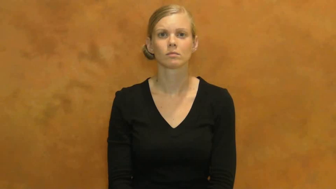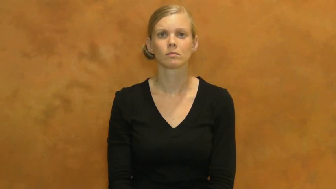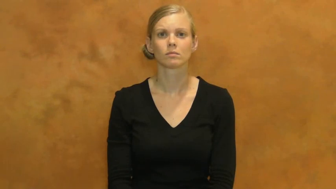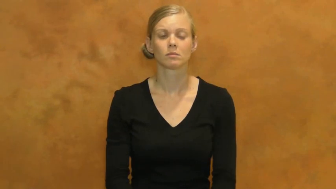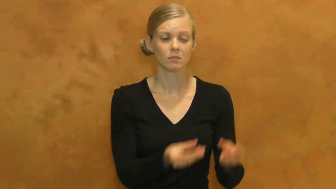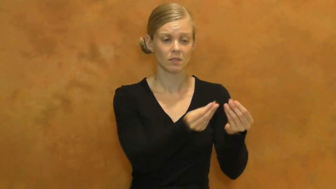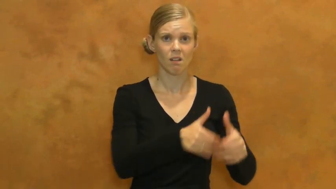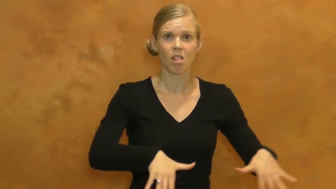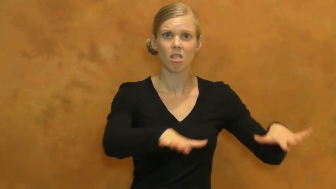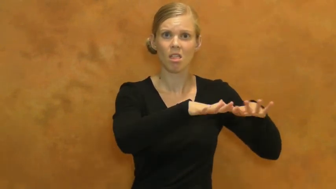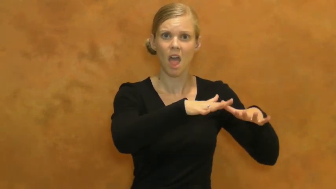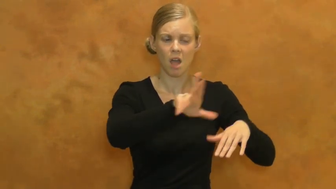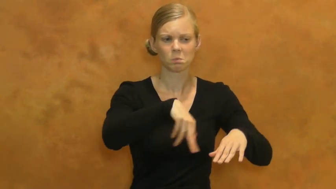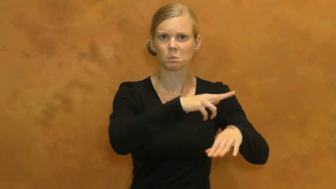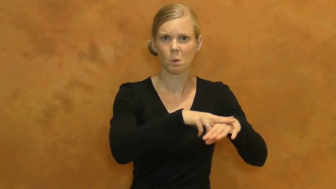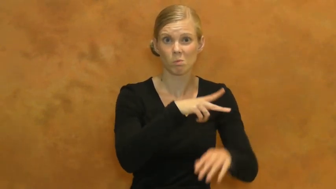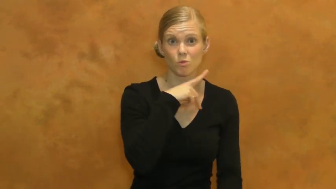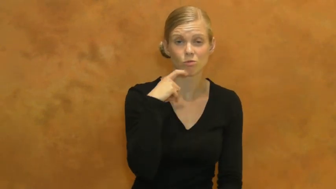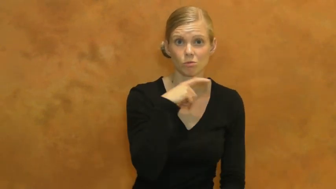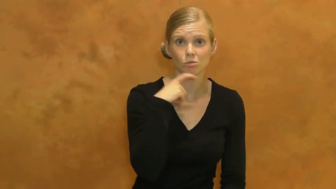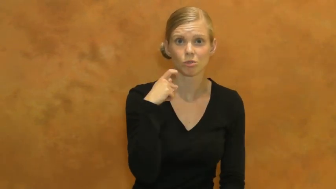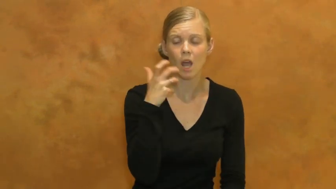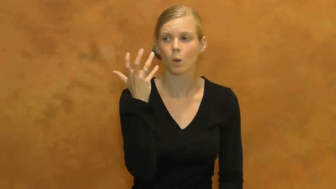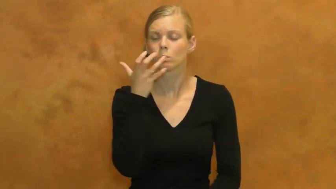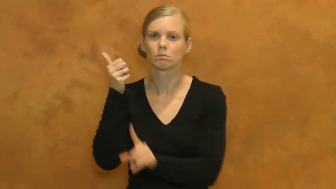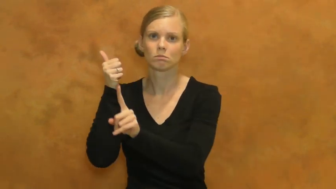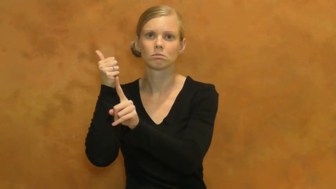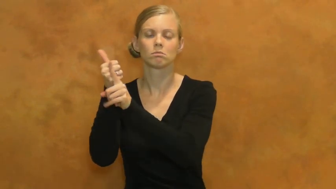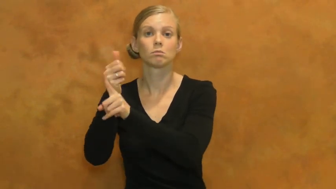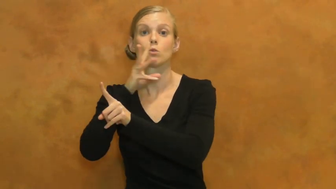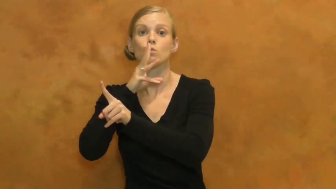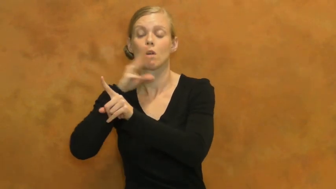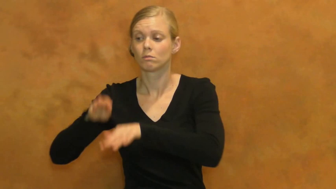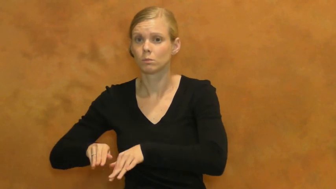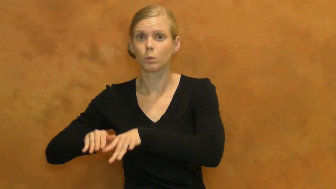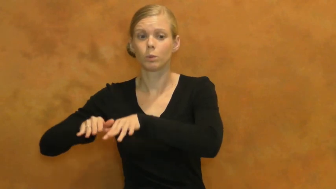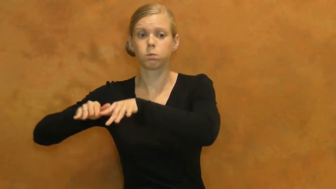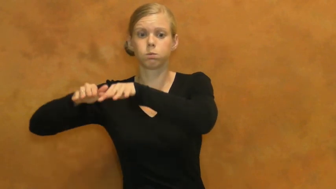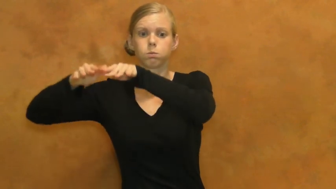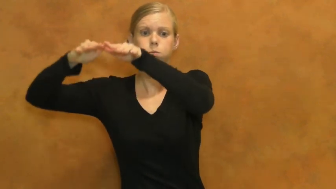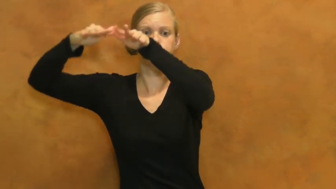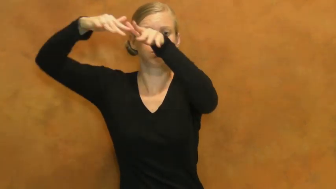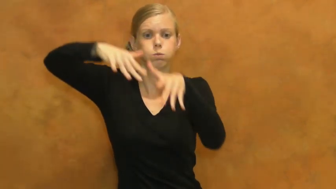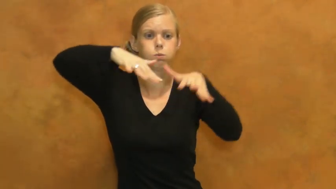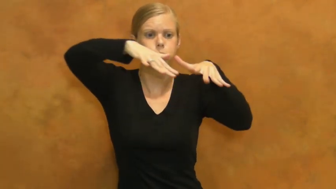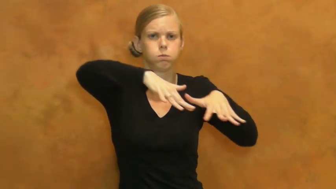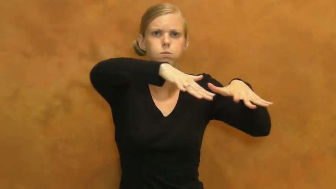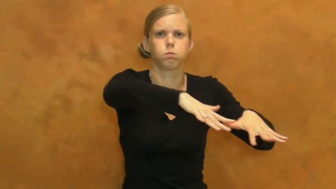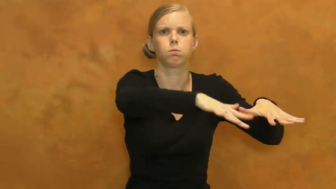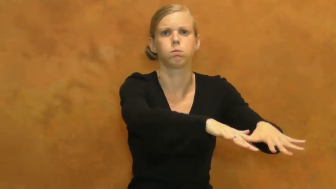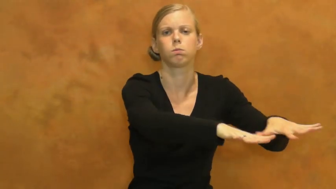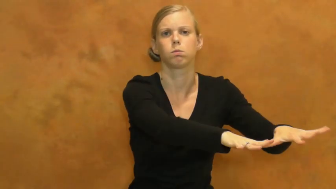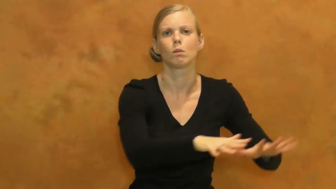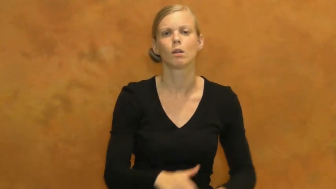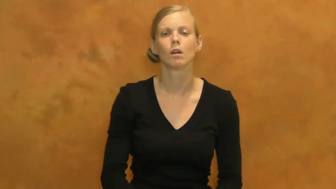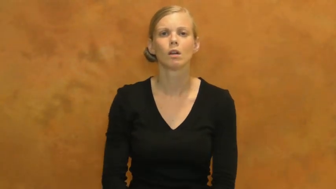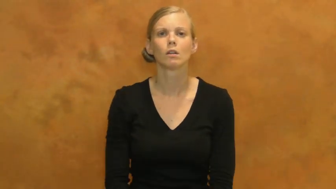deluge